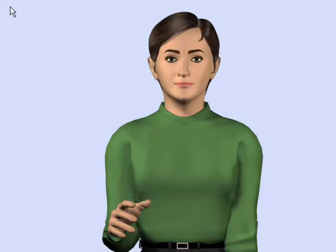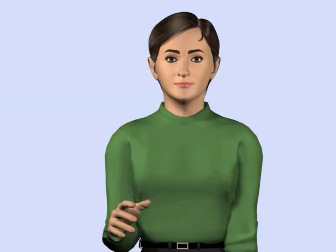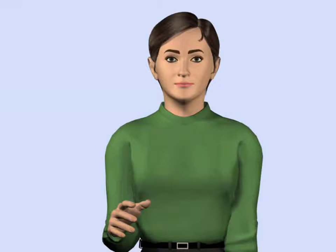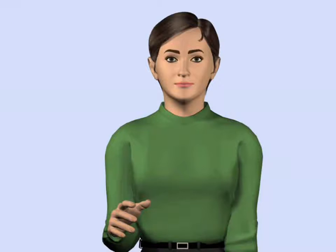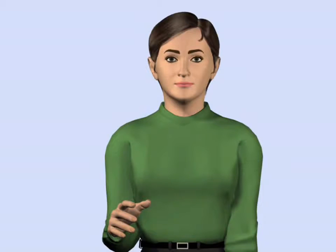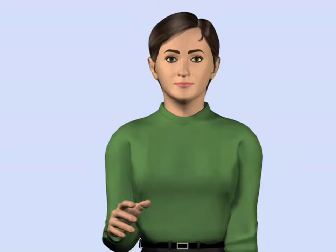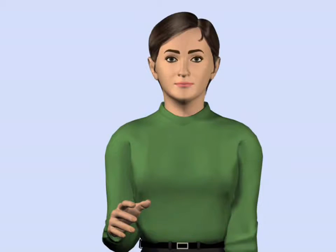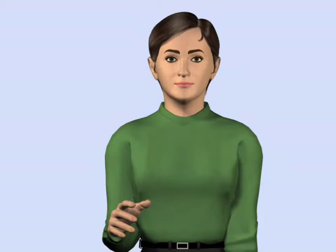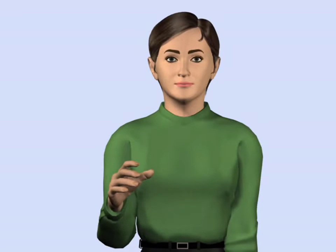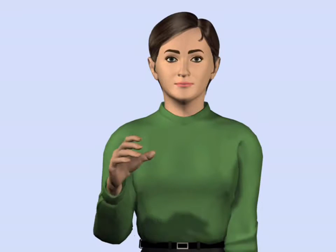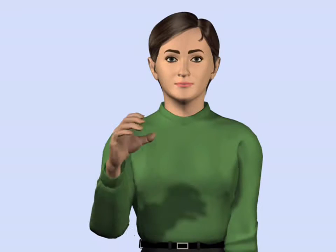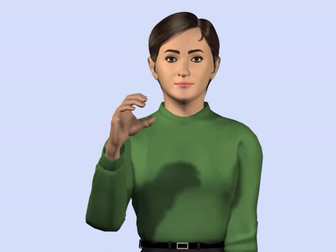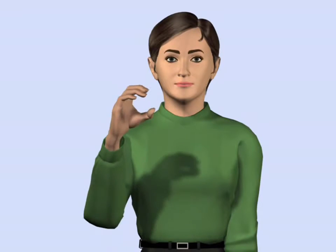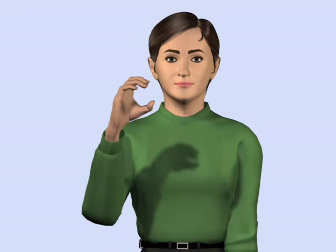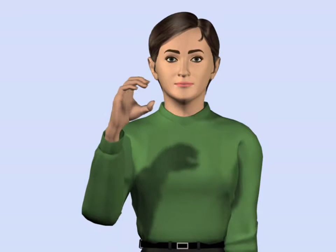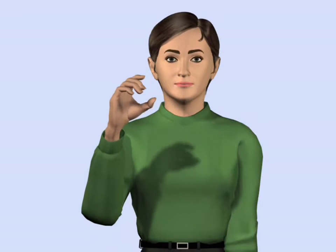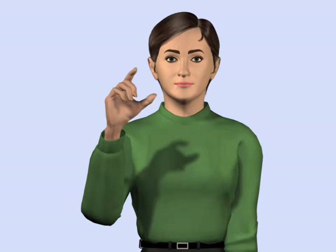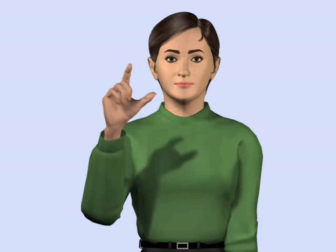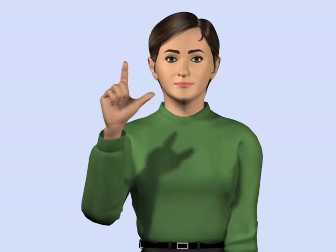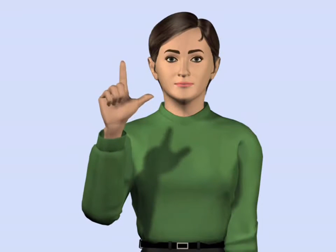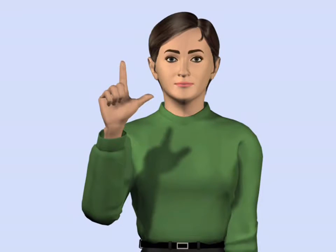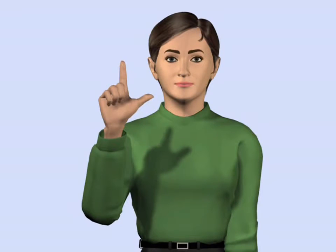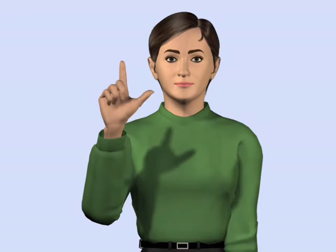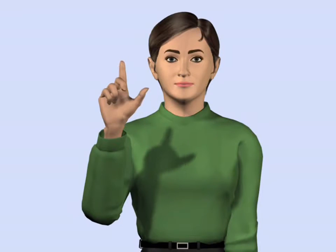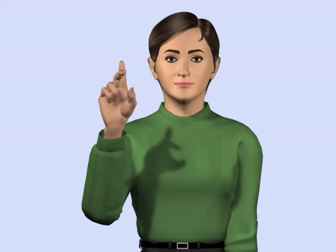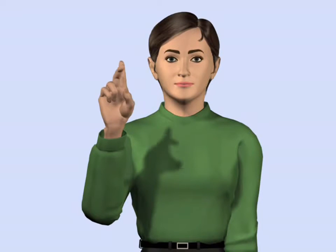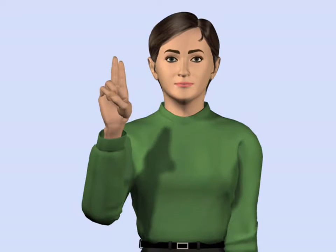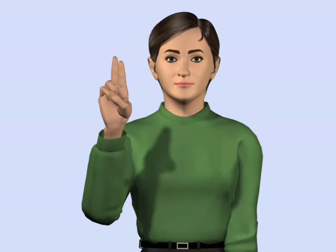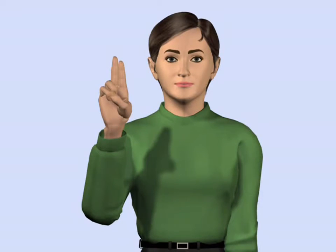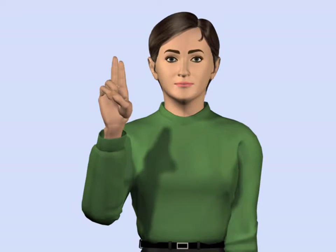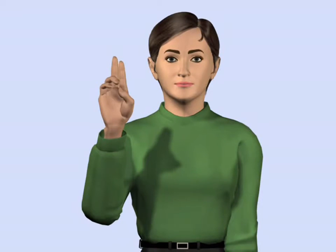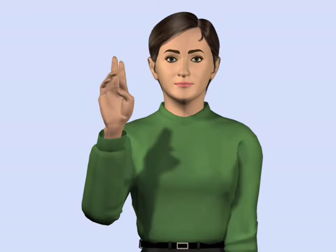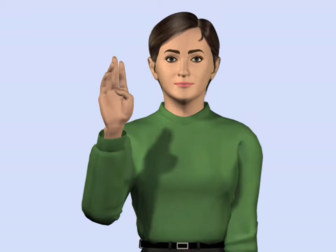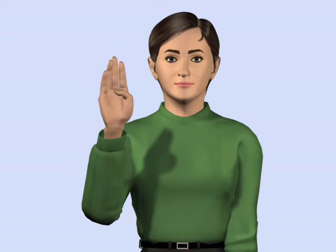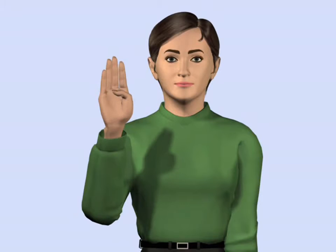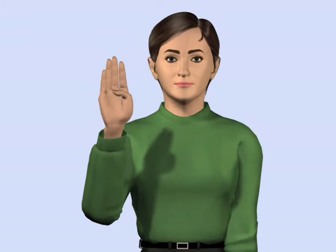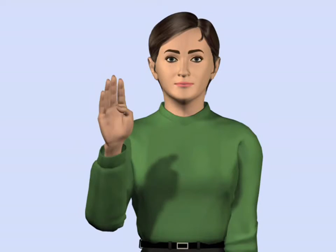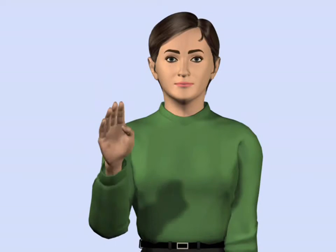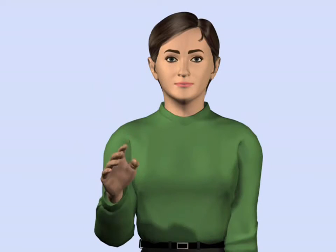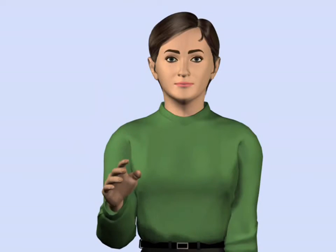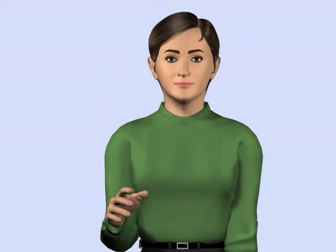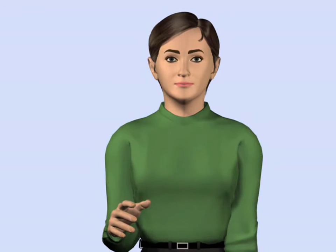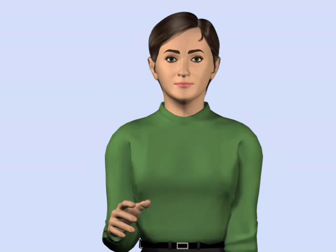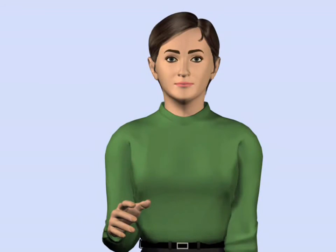club-card